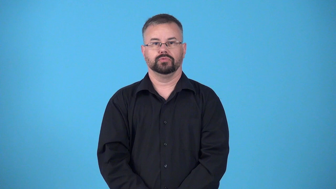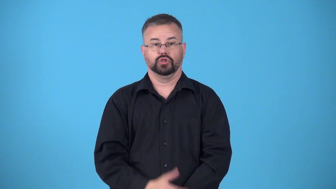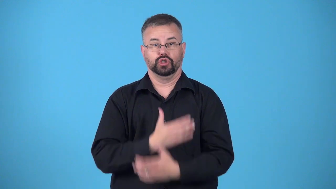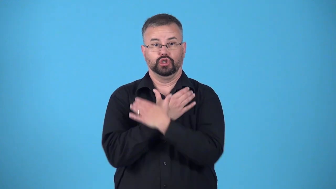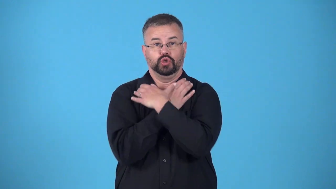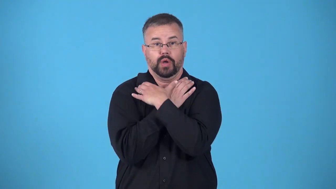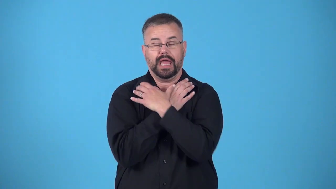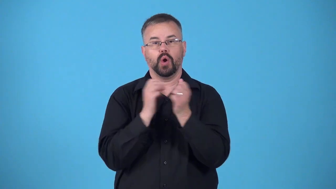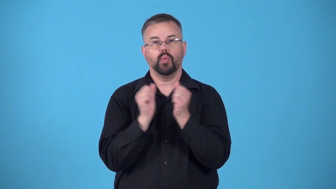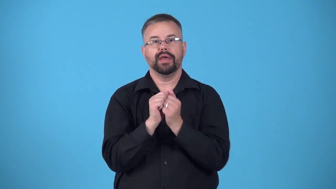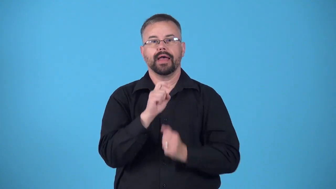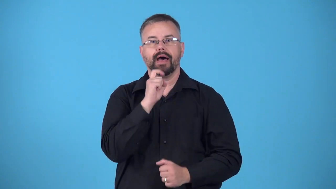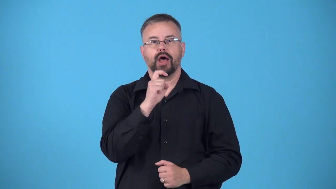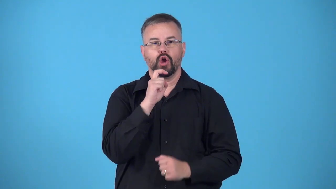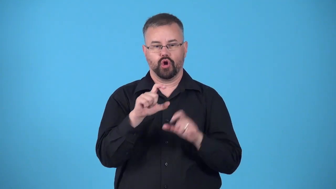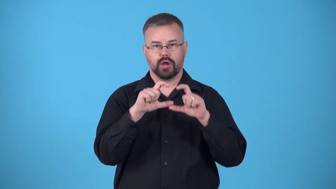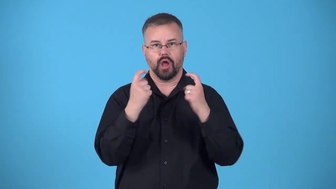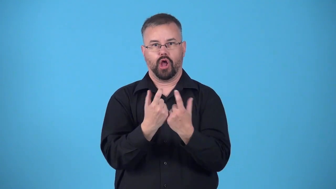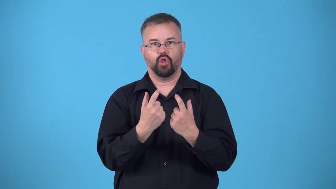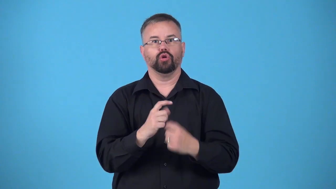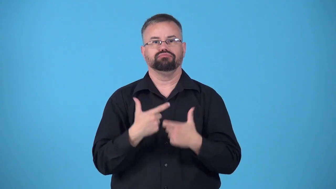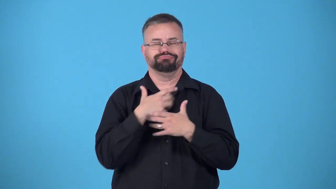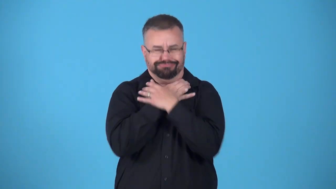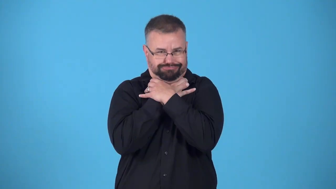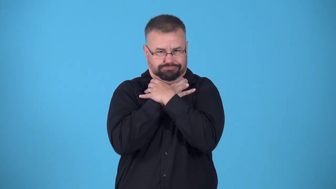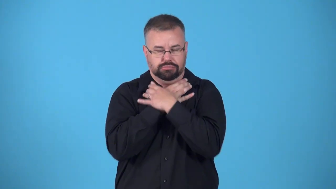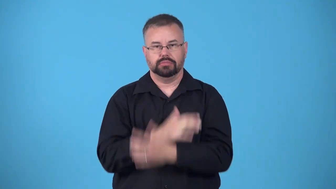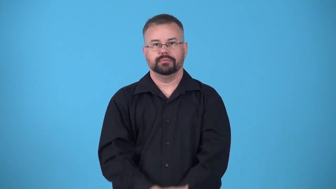scrag collar